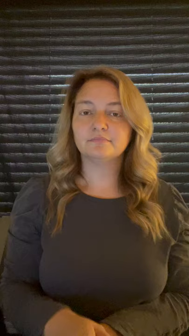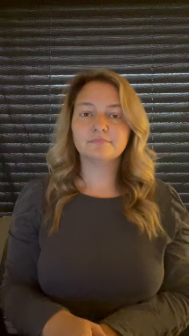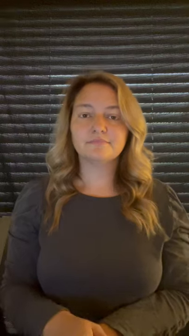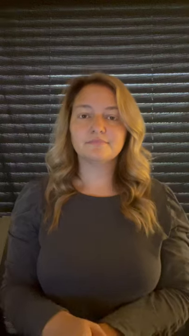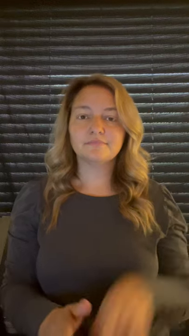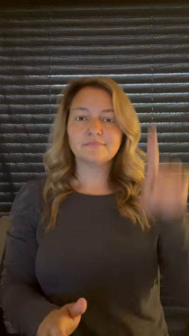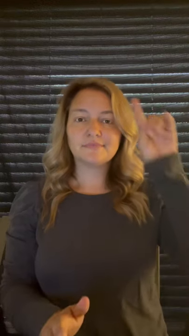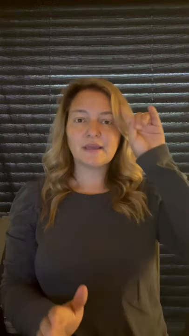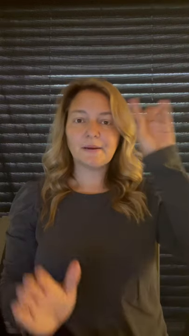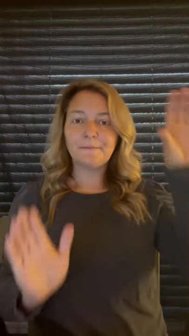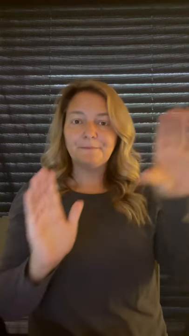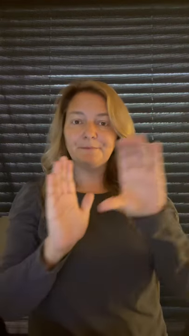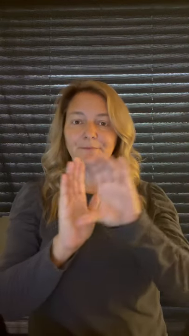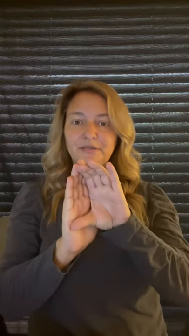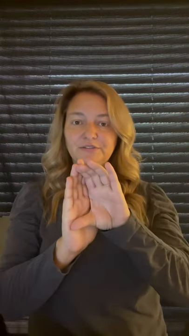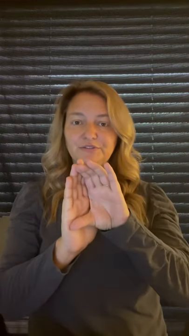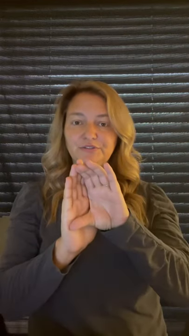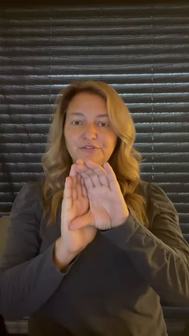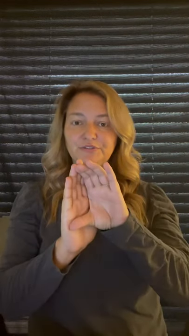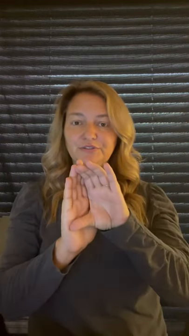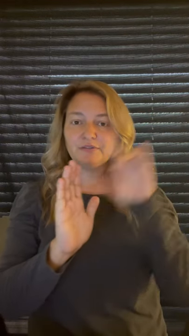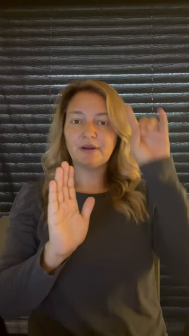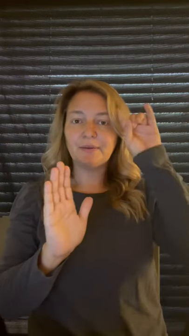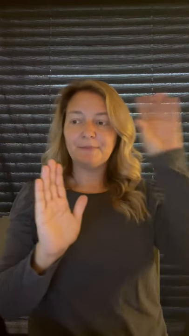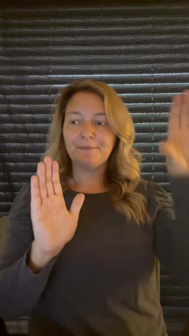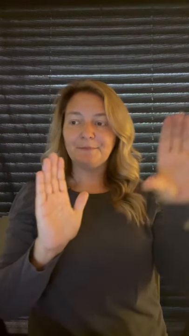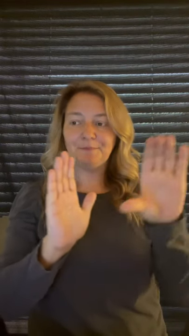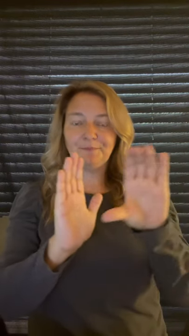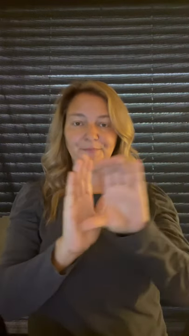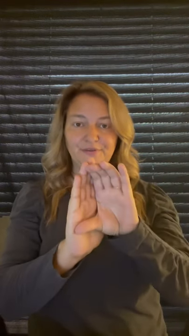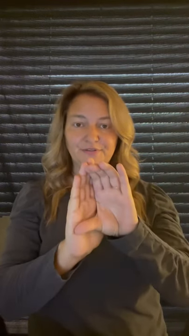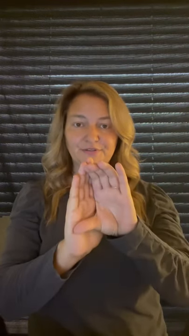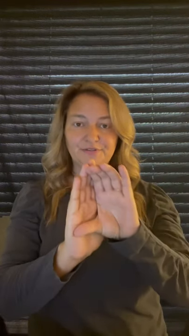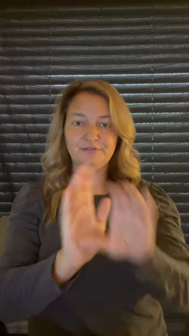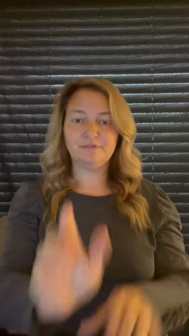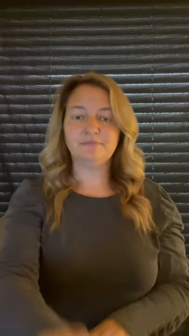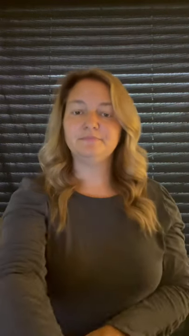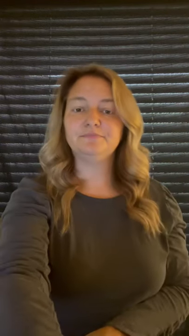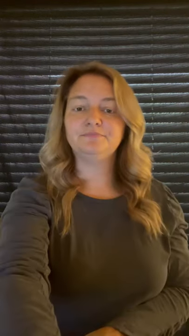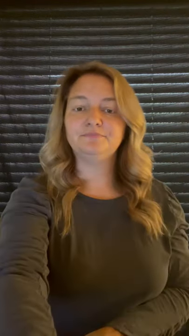PICTURE